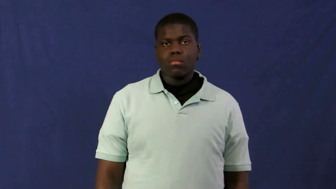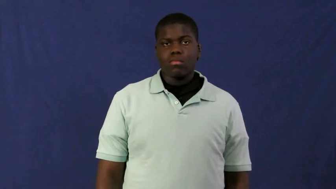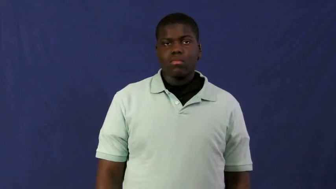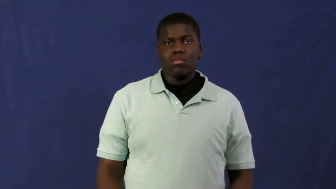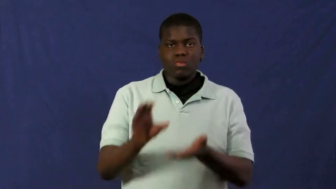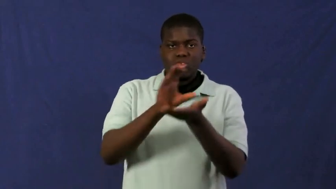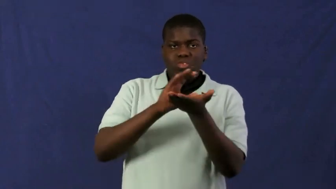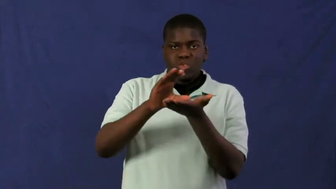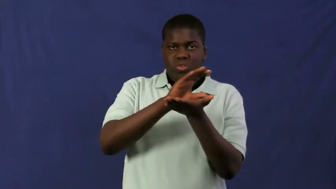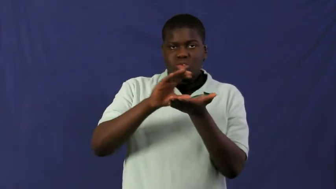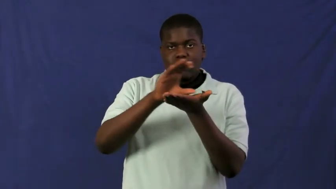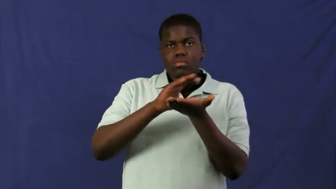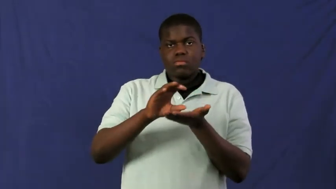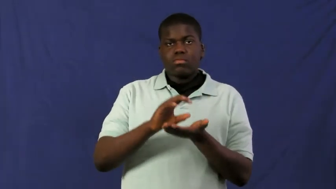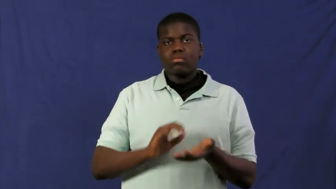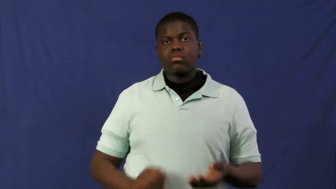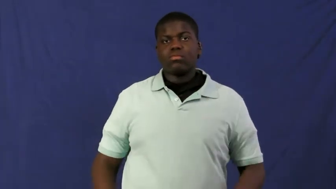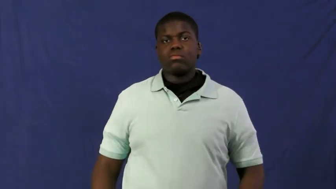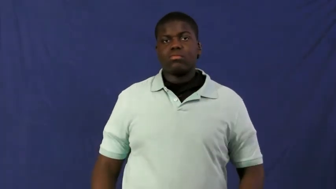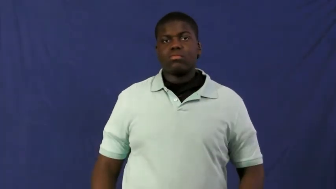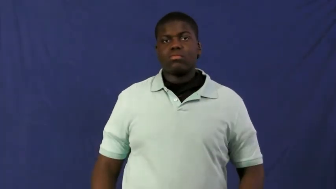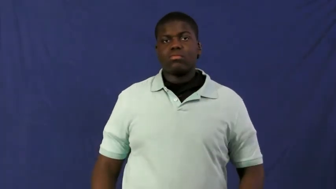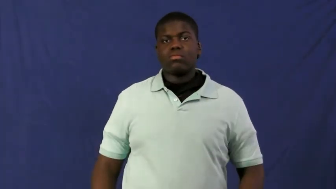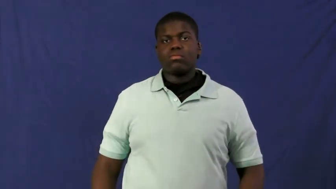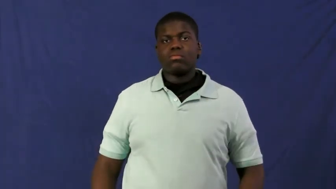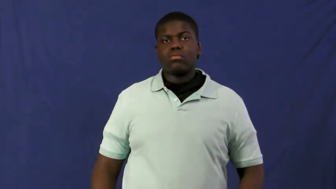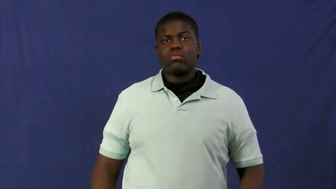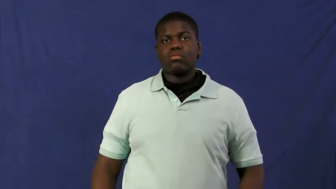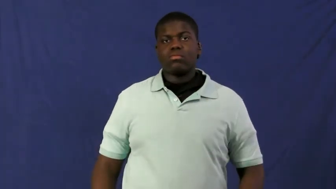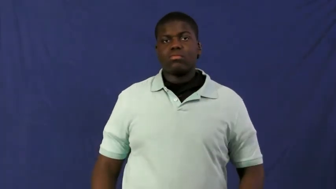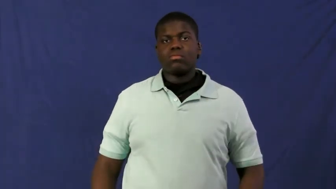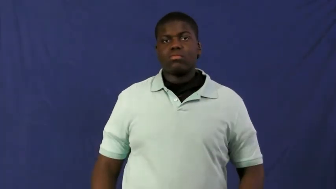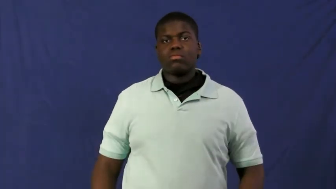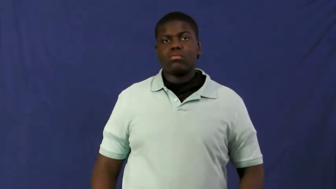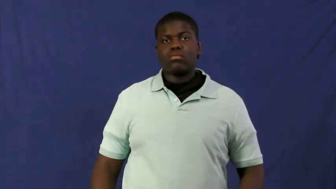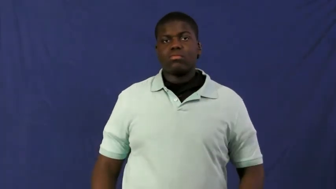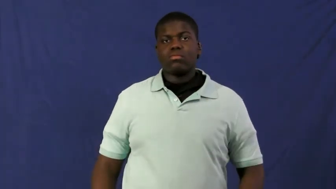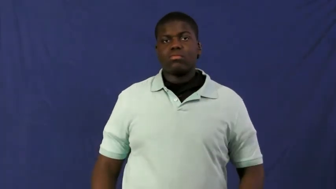chalk